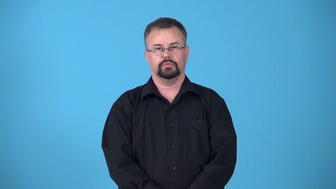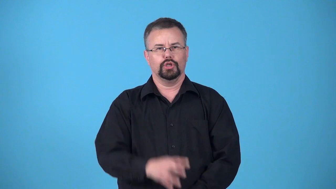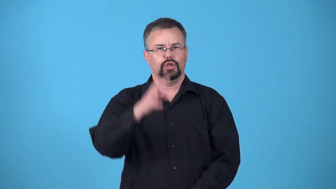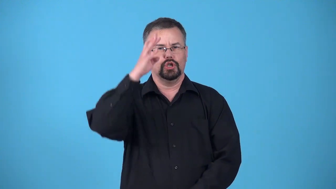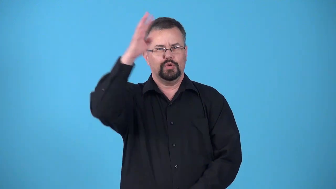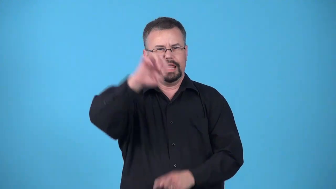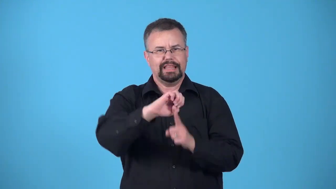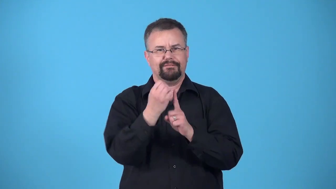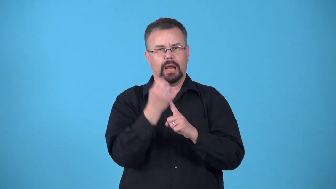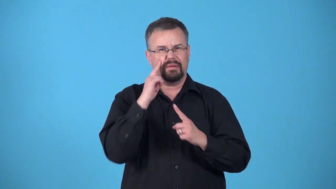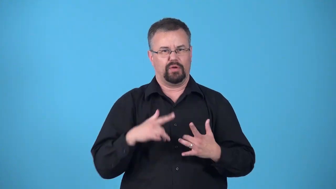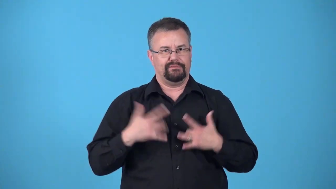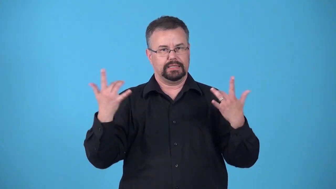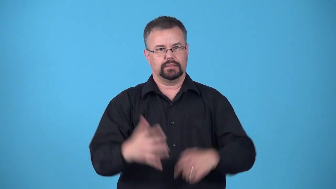set the stage